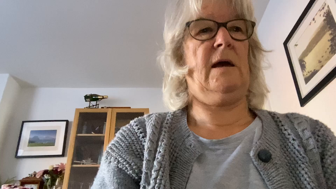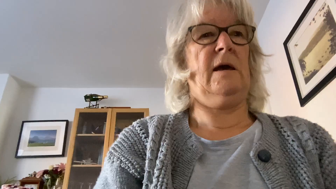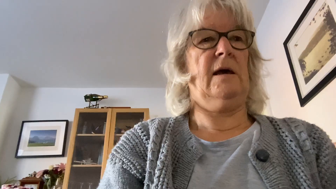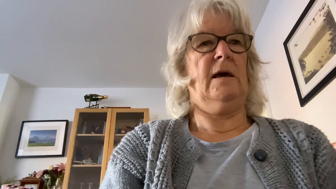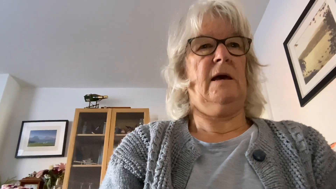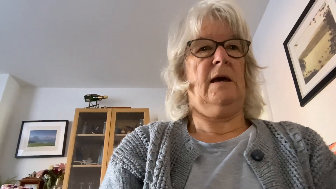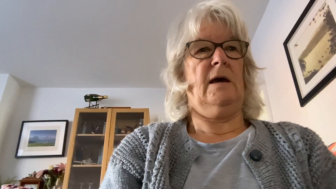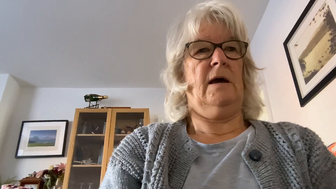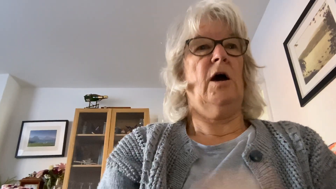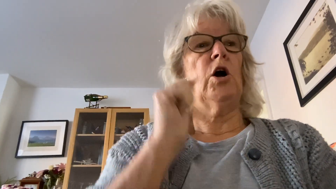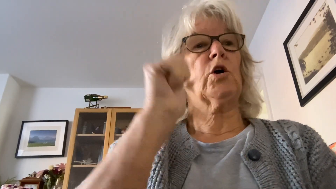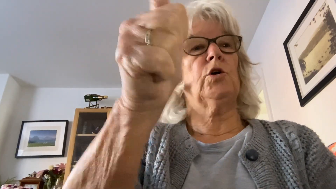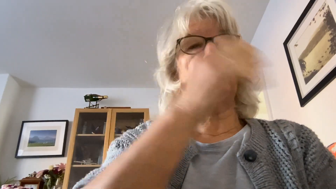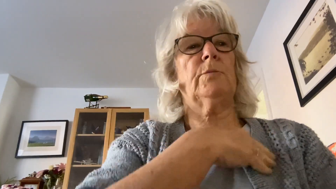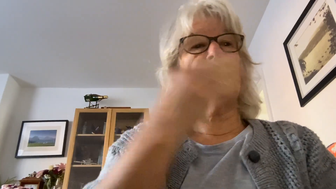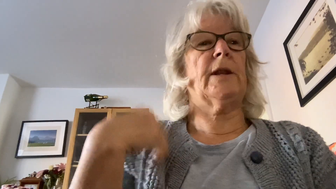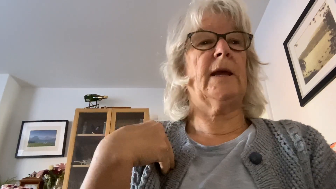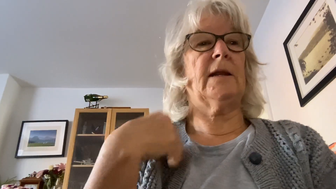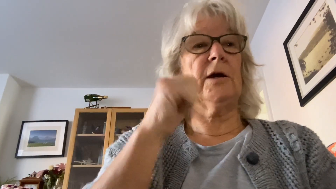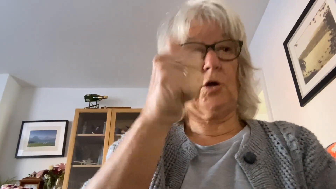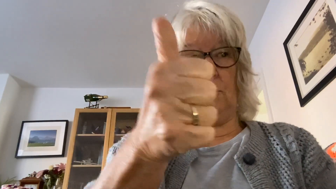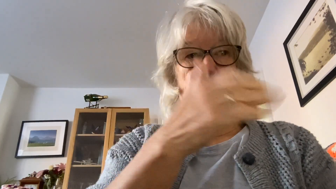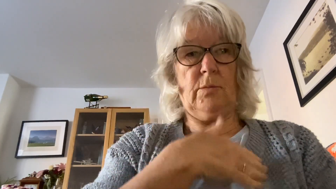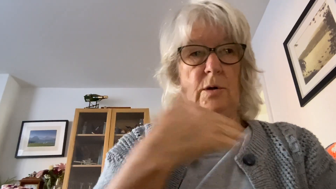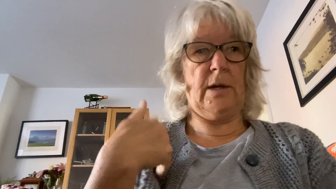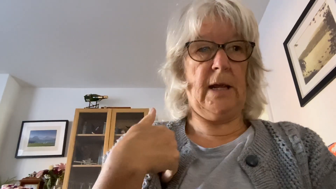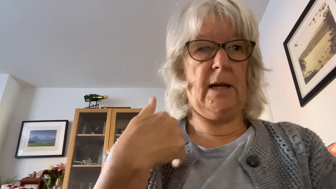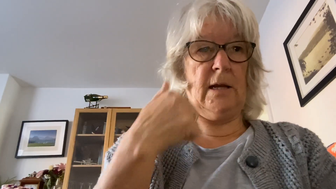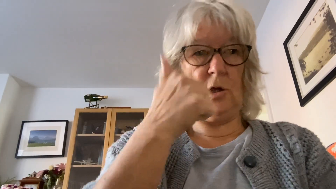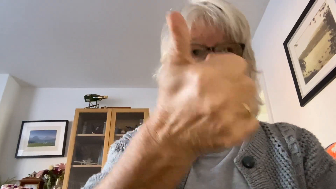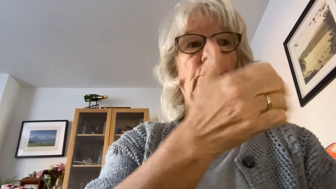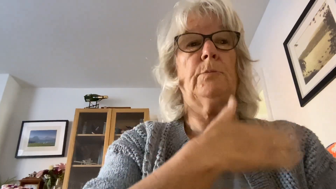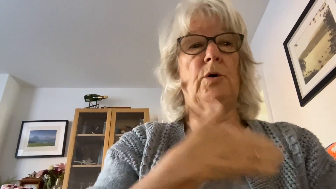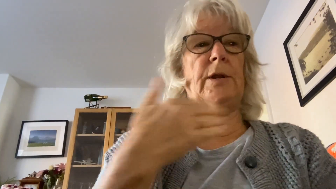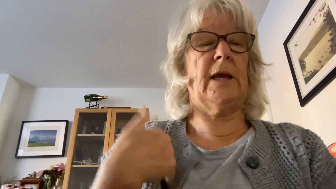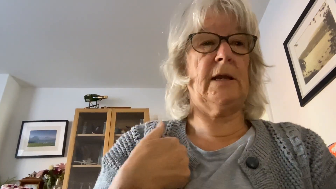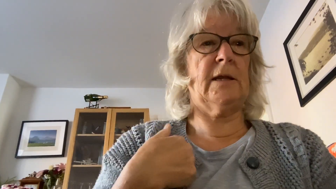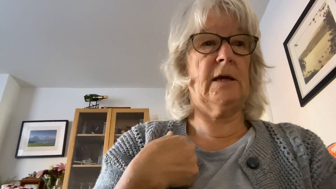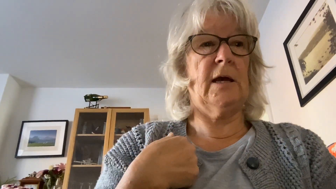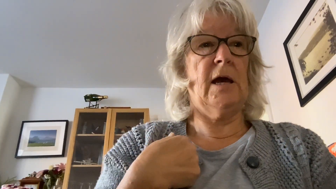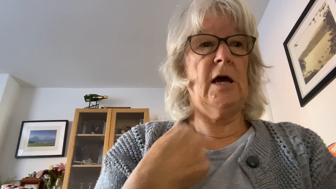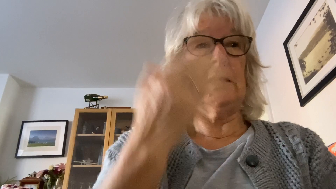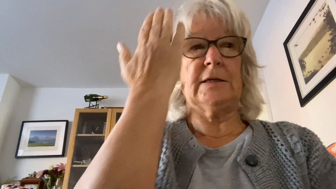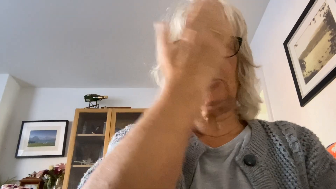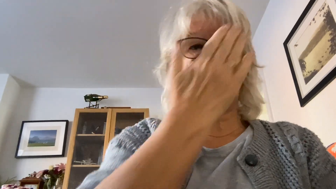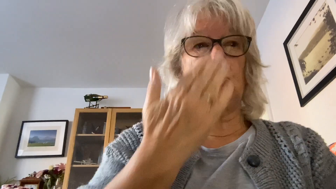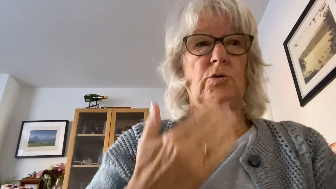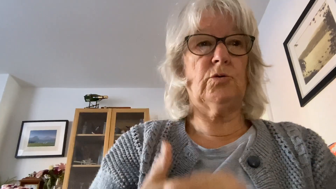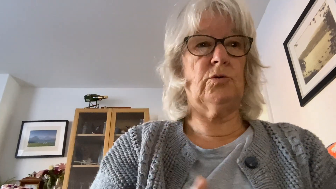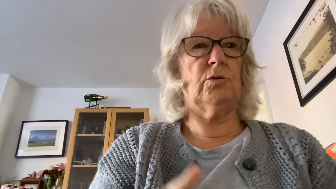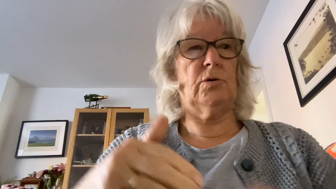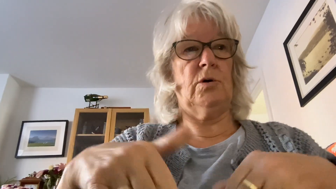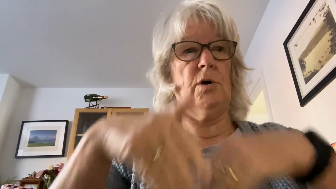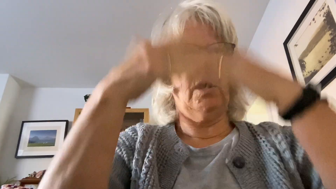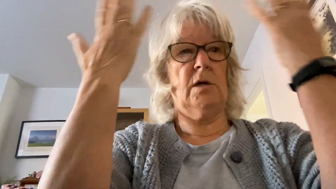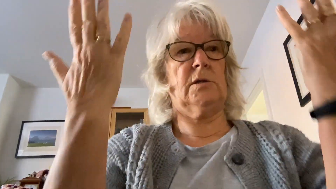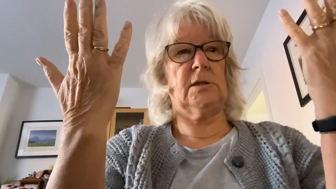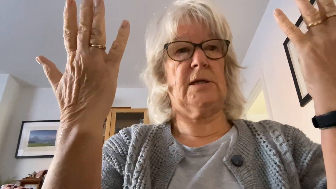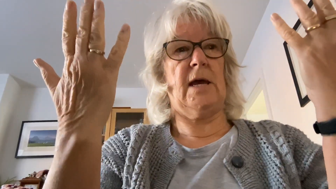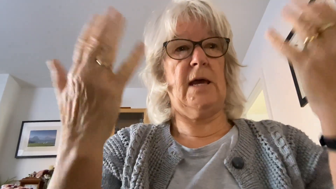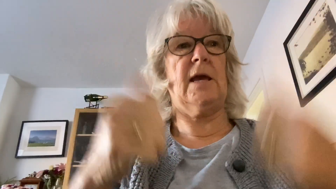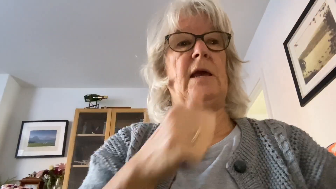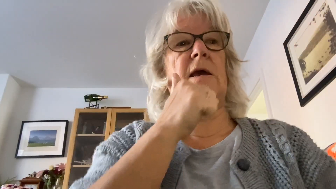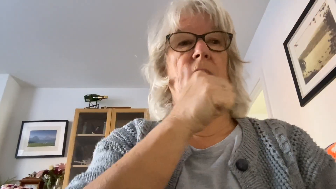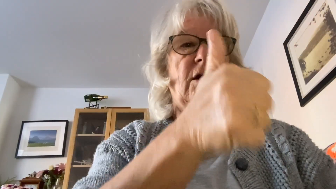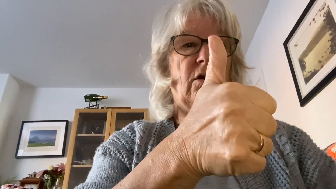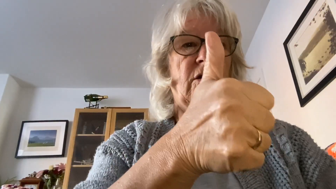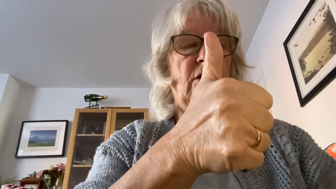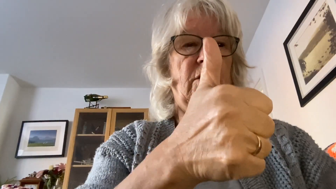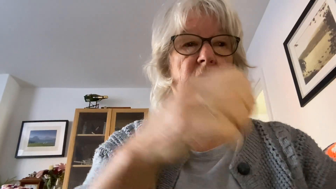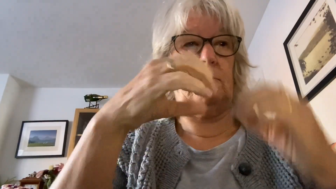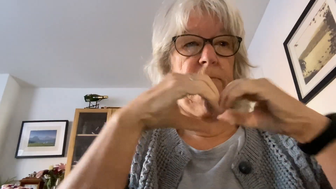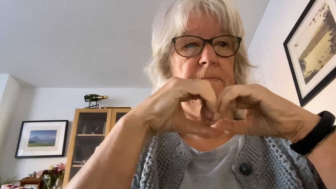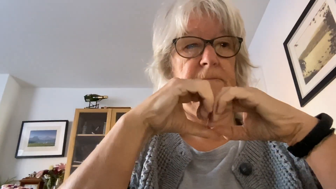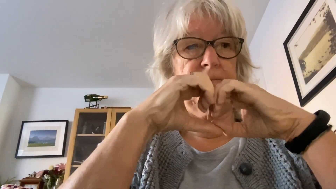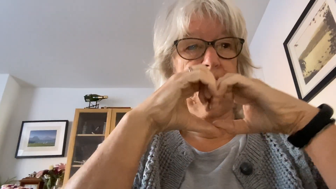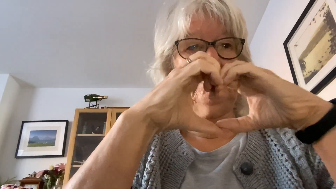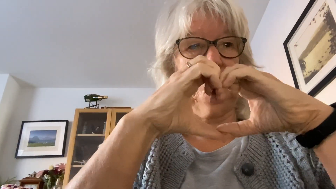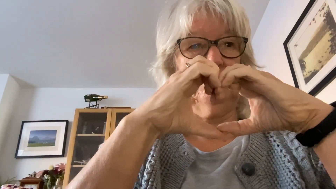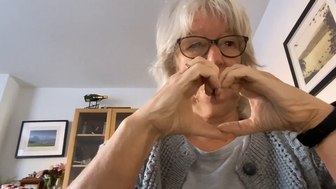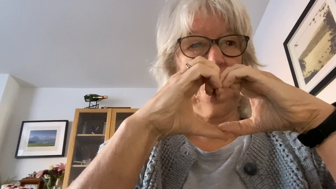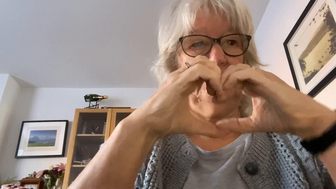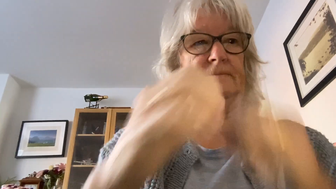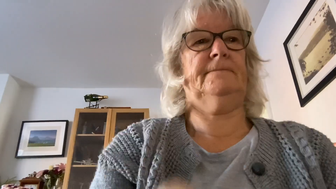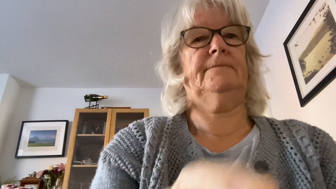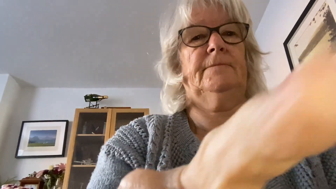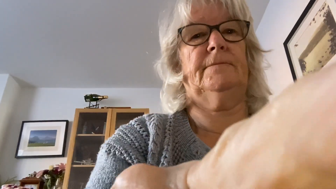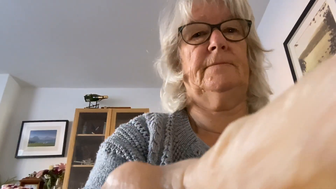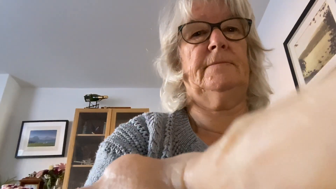good morning